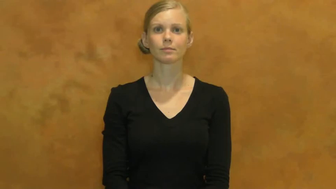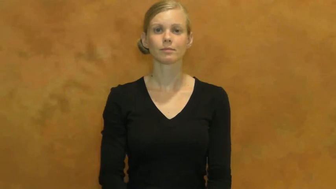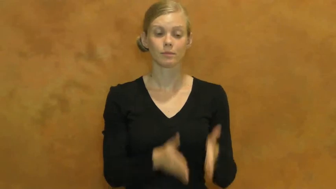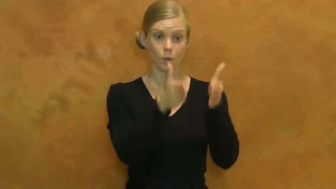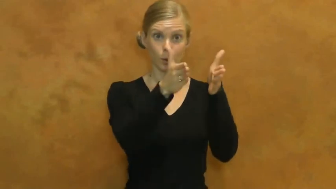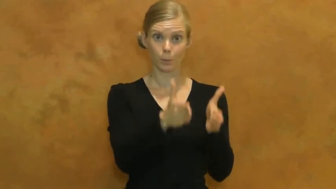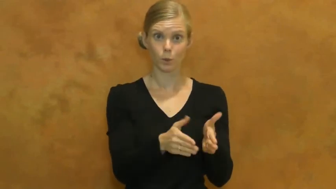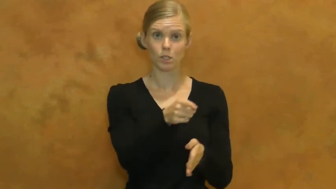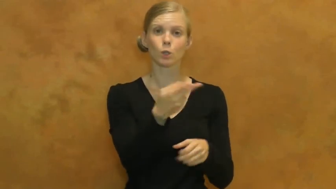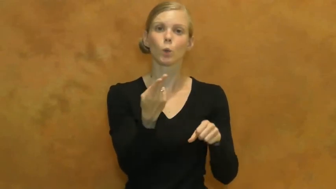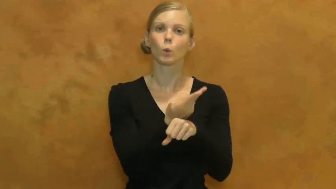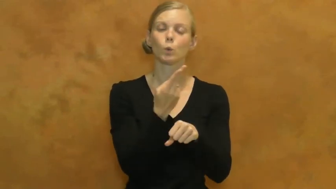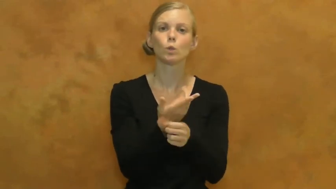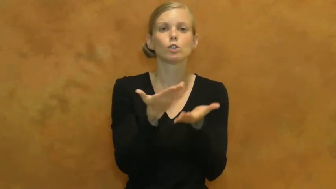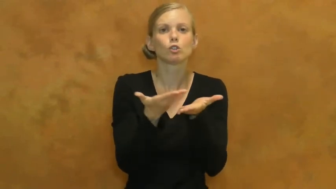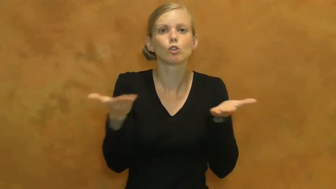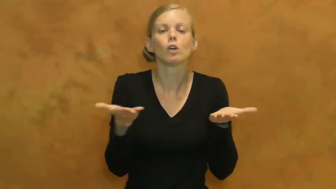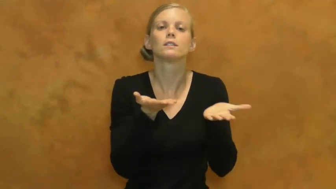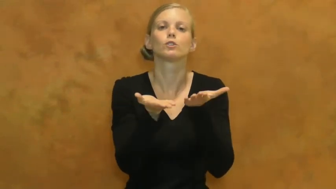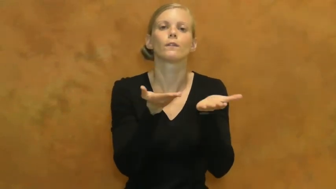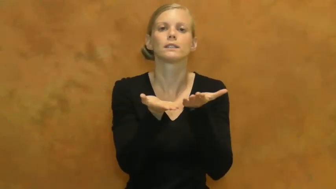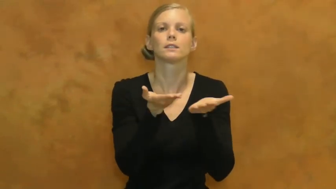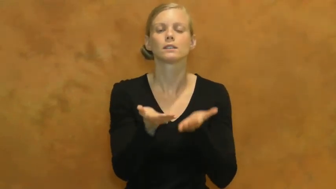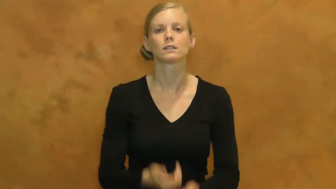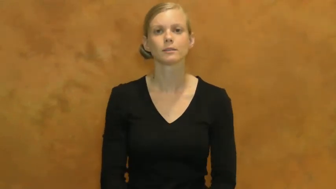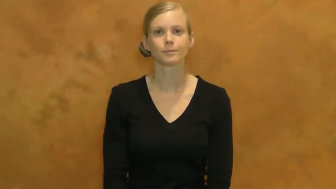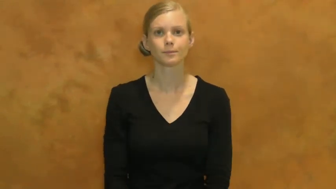consumer